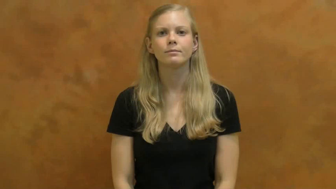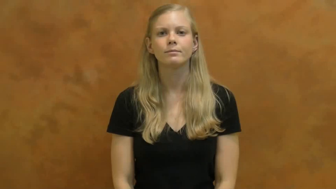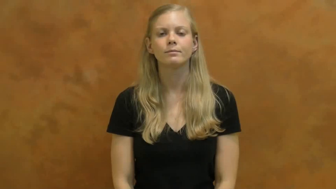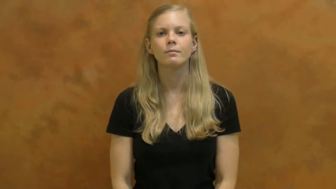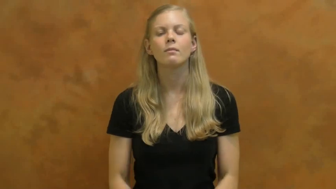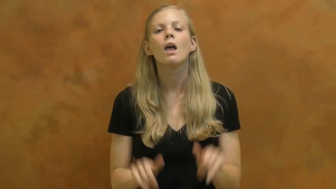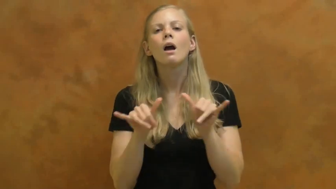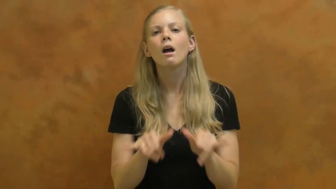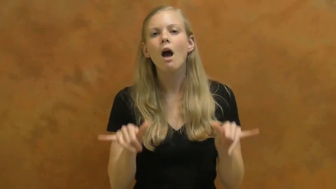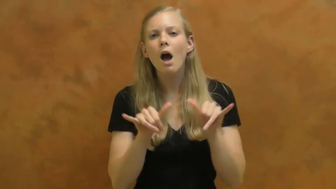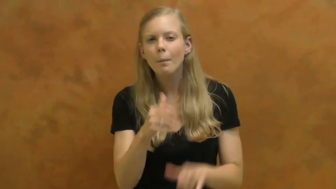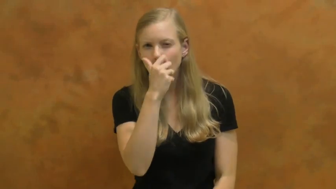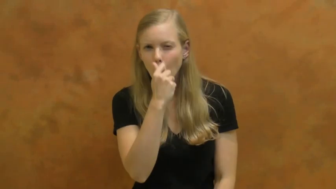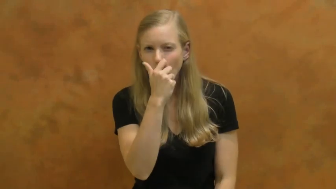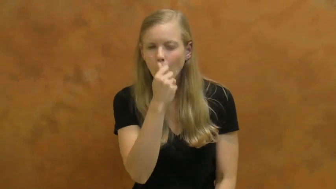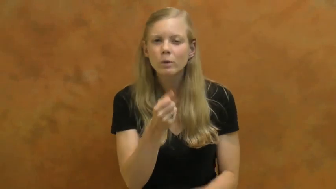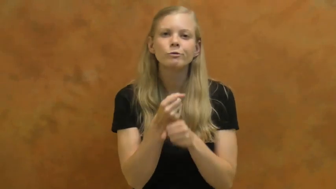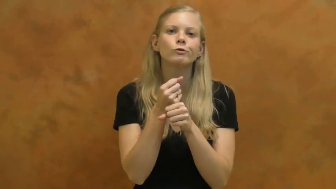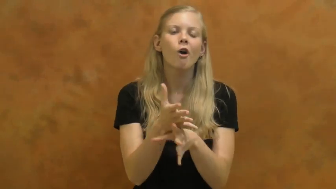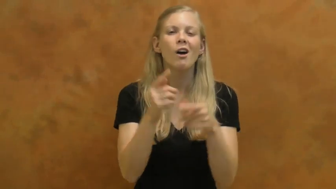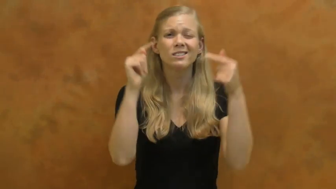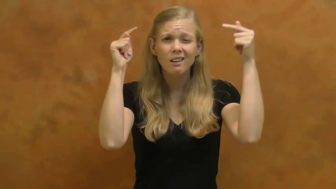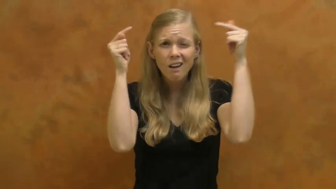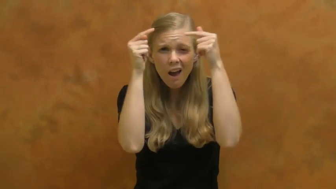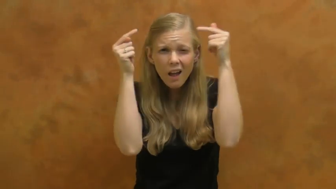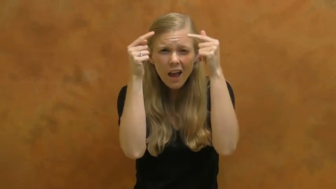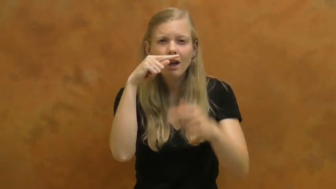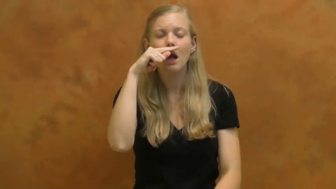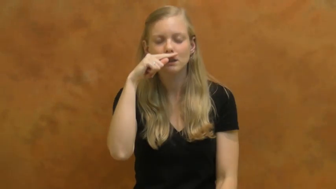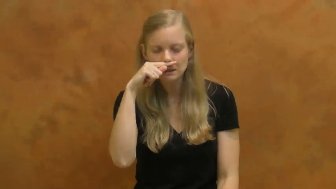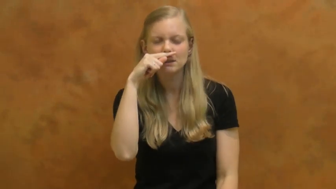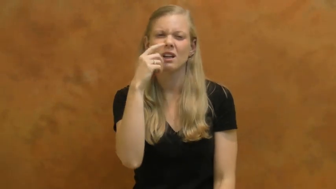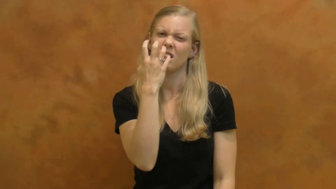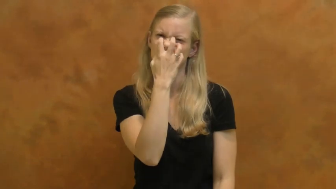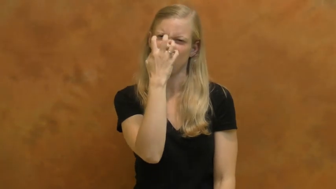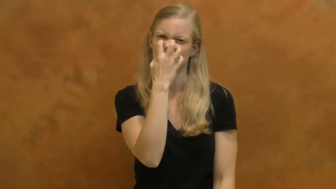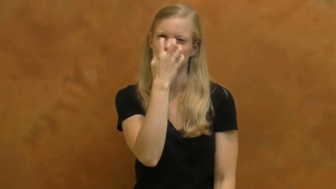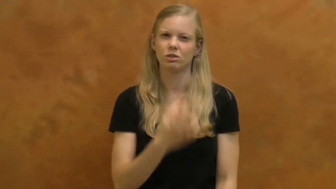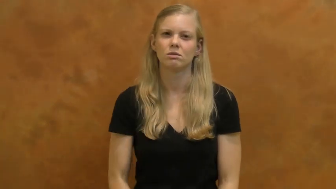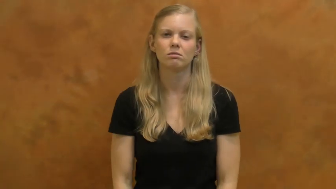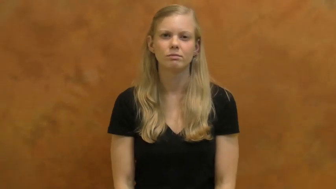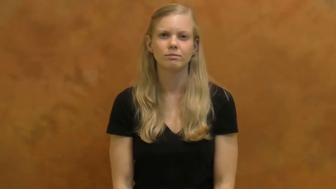headcold